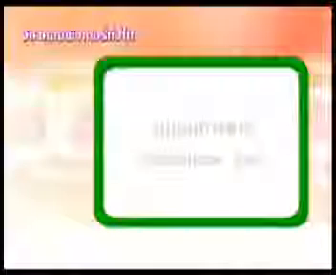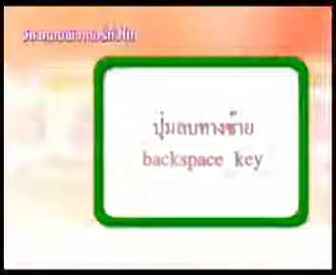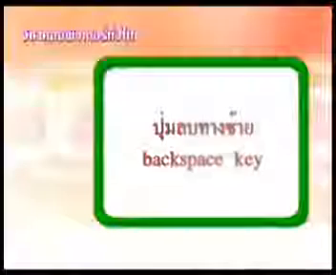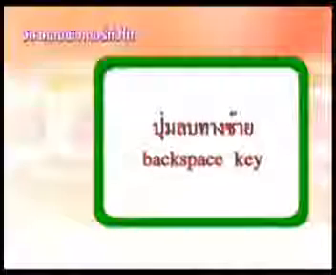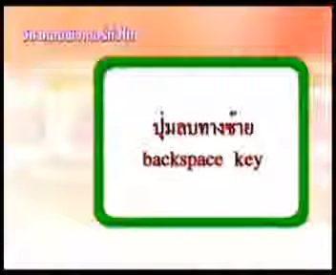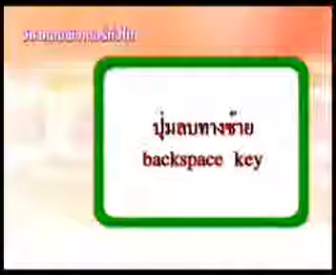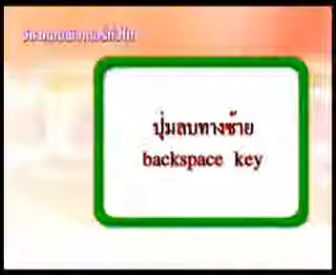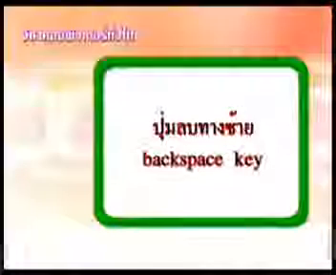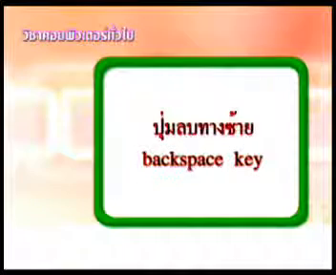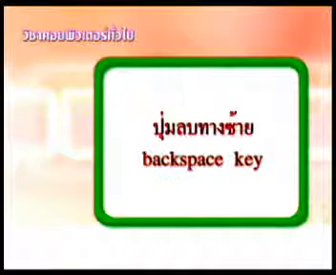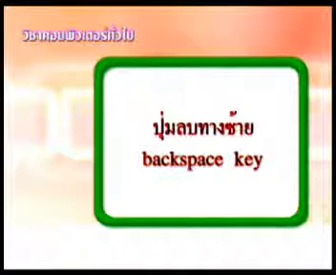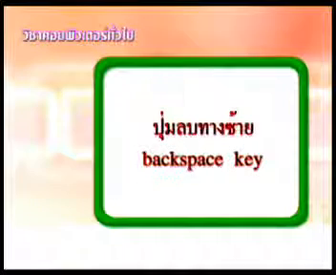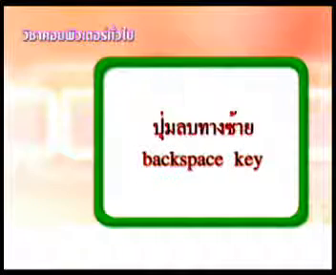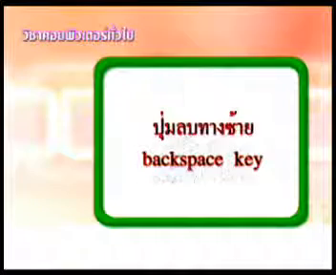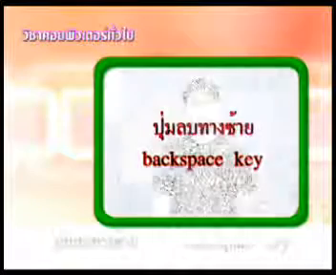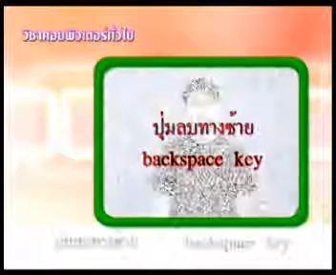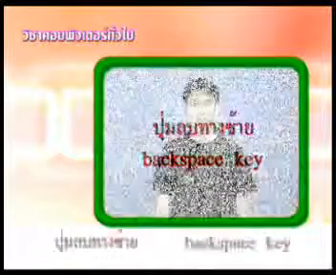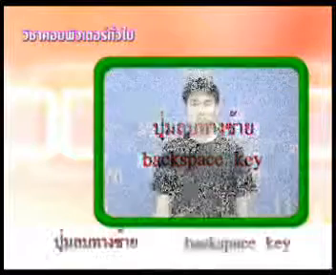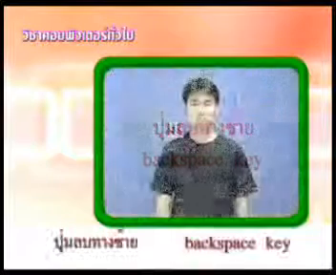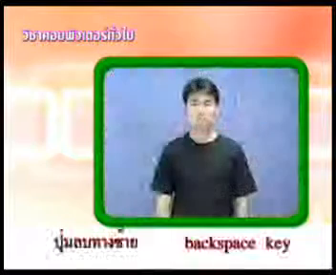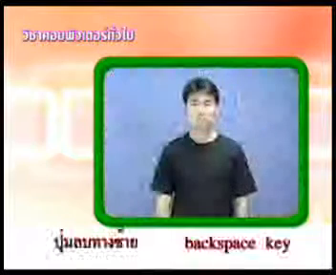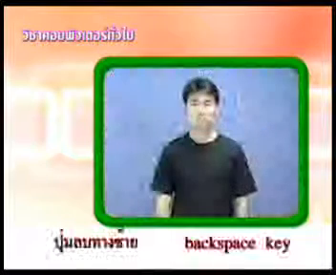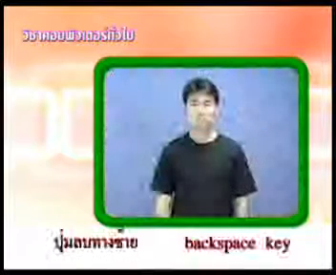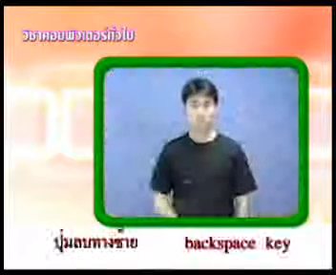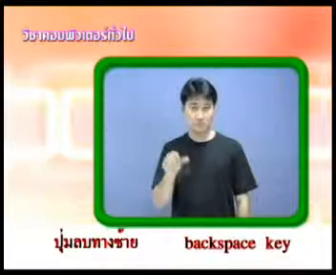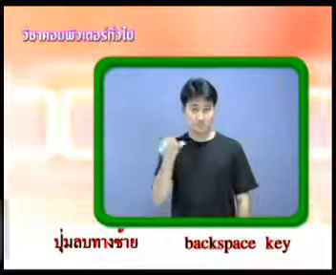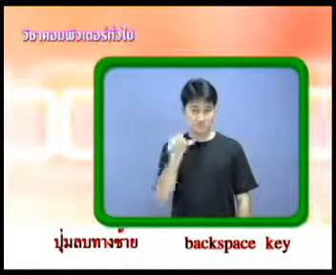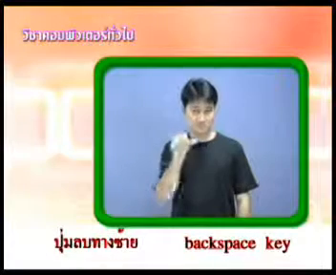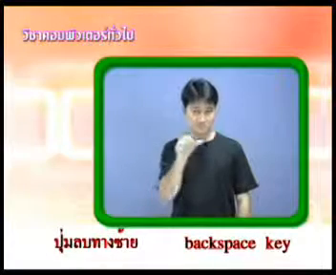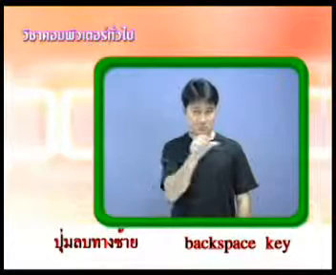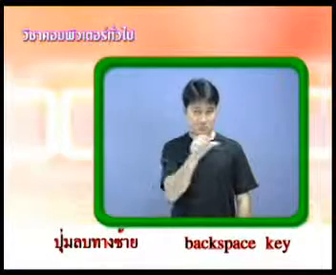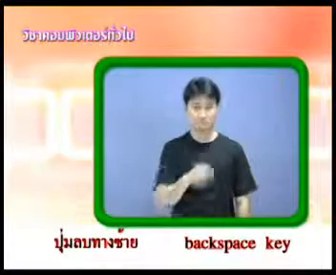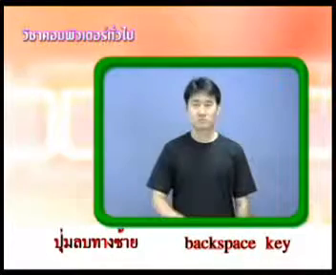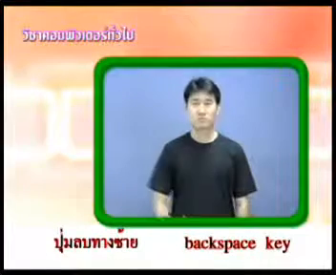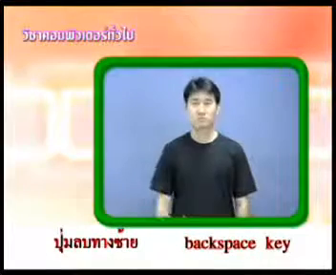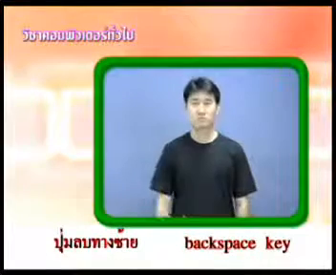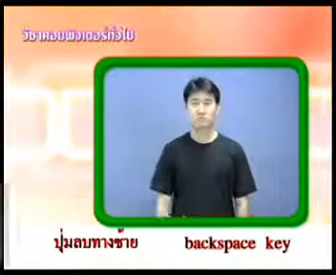backspace